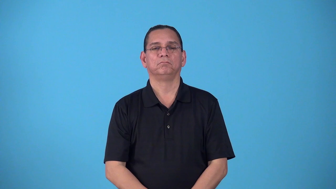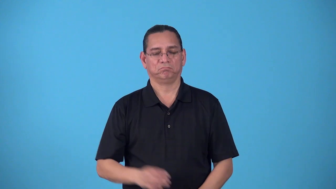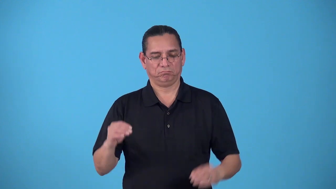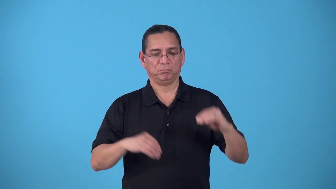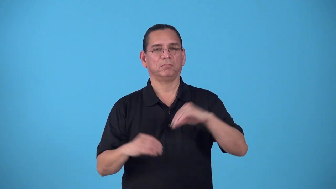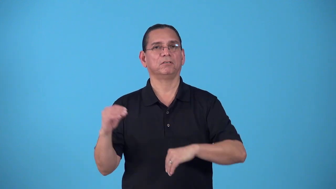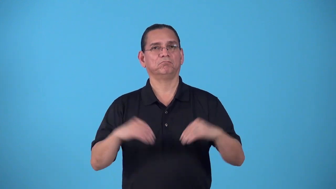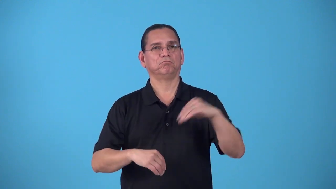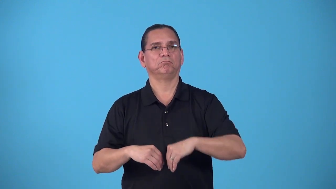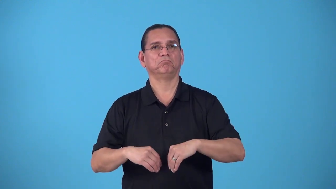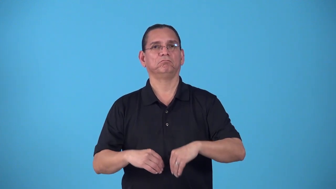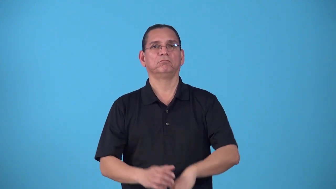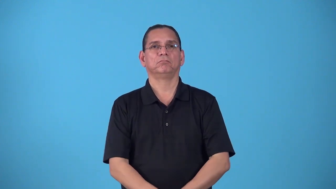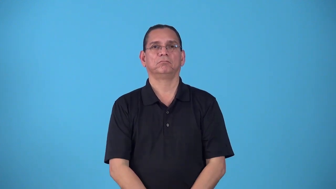pack in